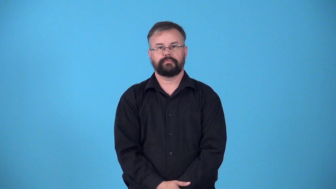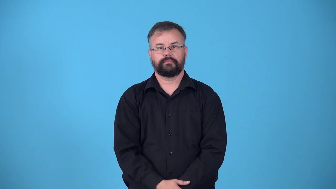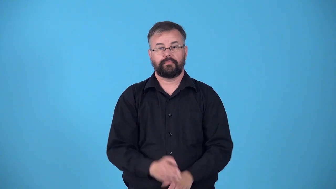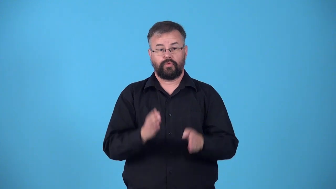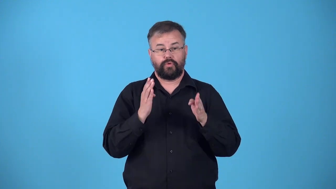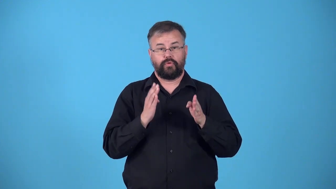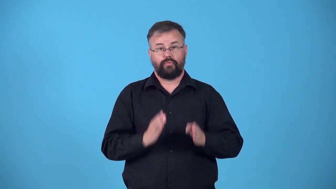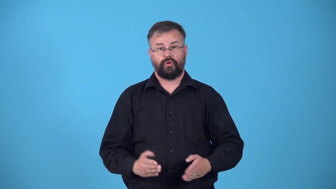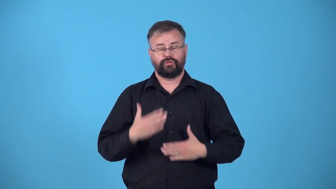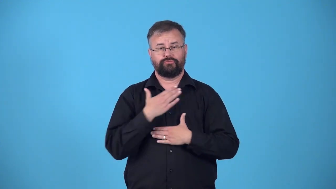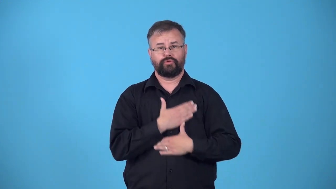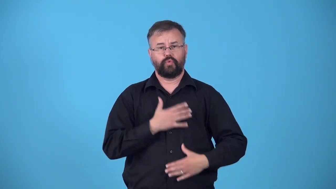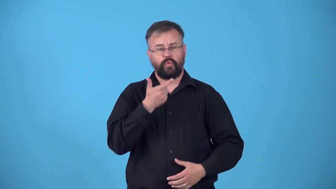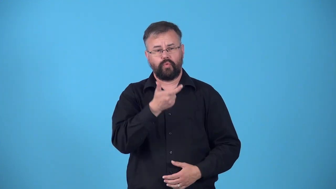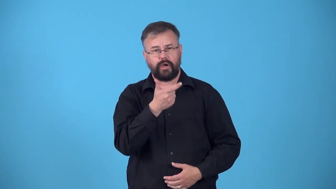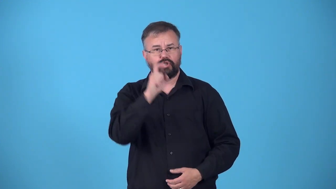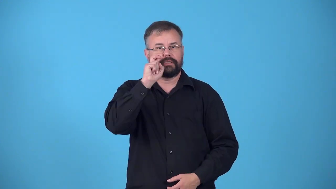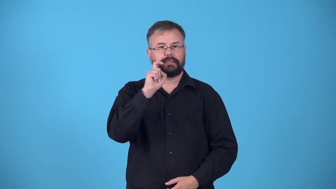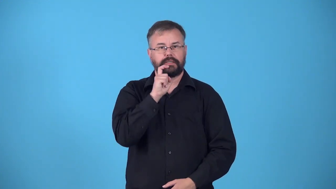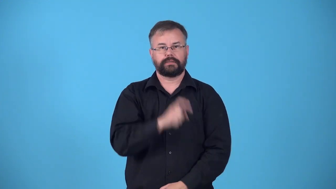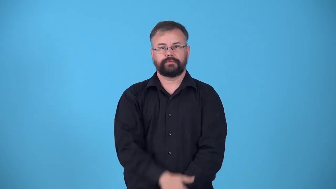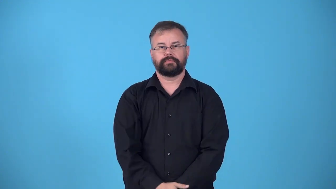voyeur